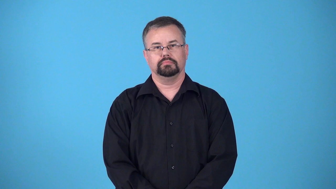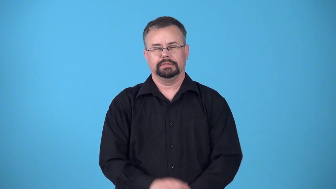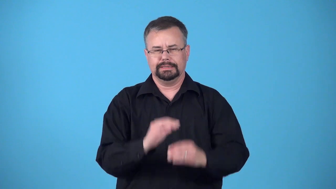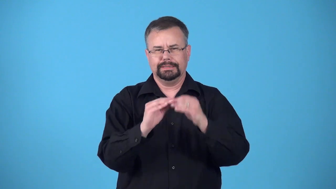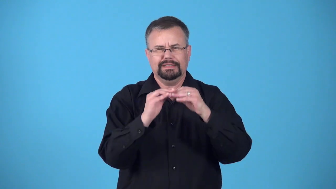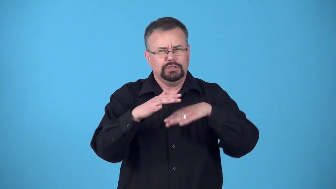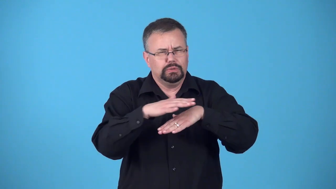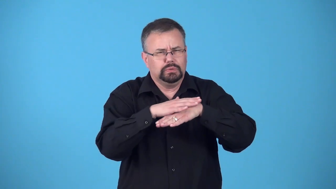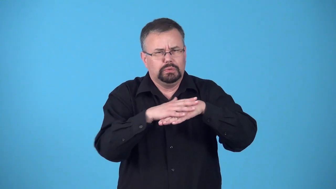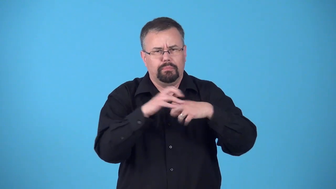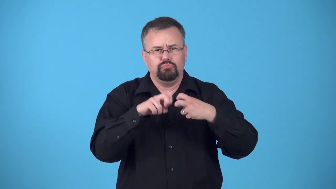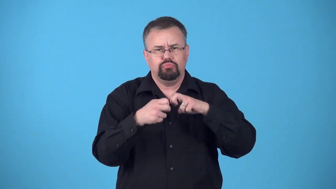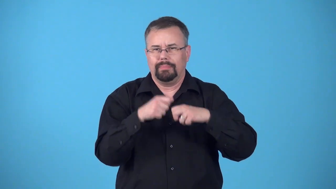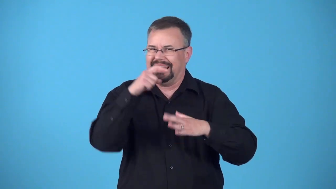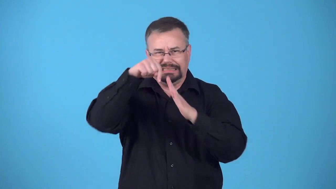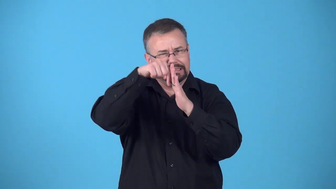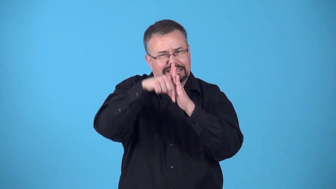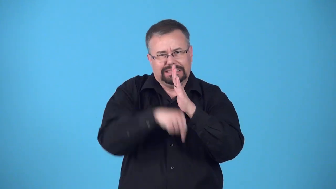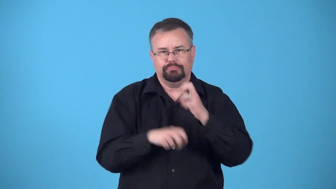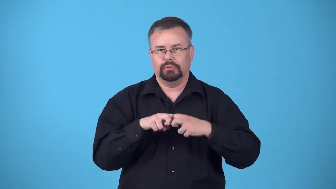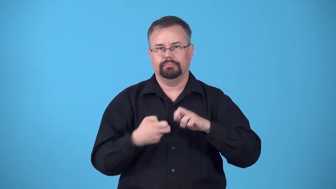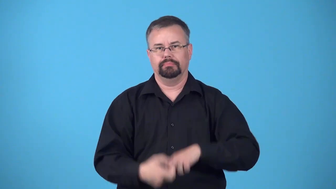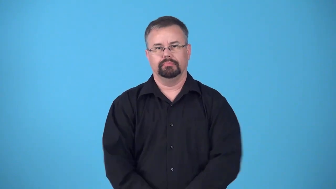paper over the cracks